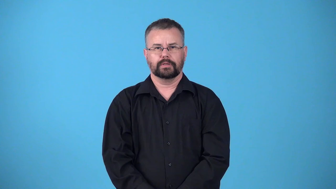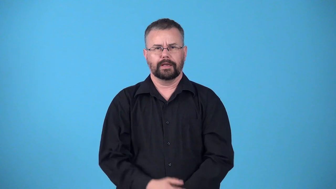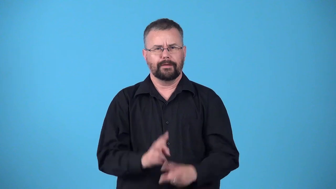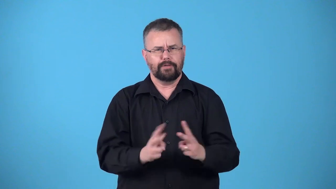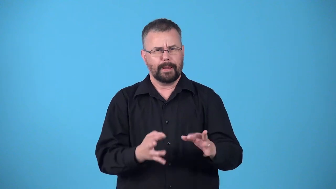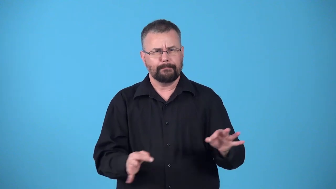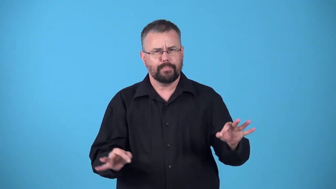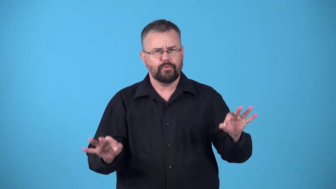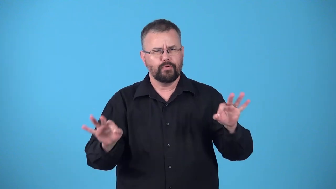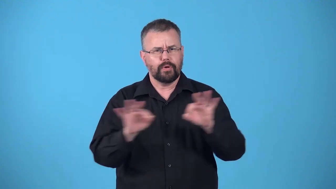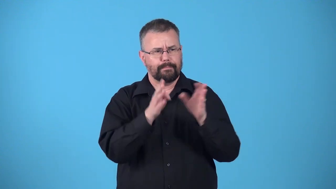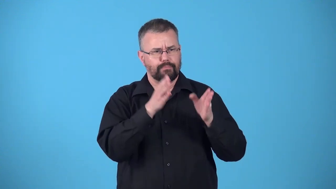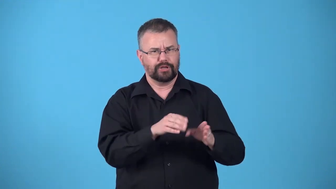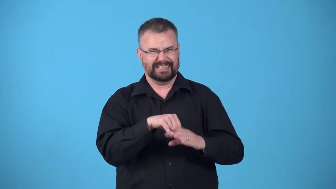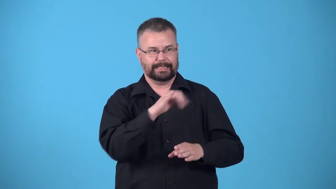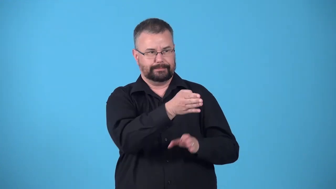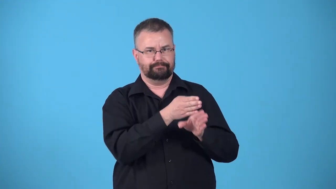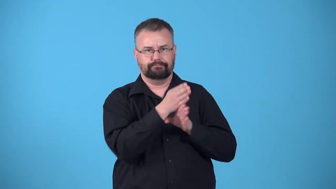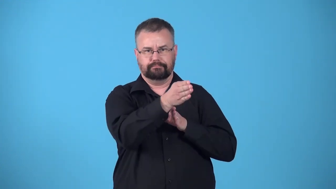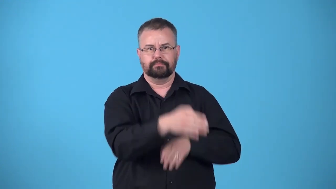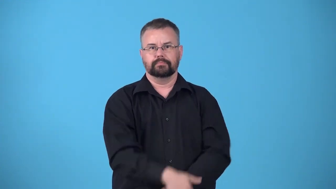big hitter, big wig